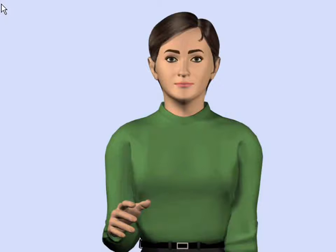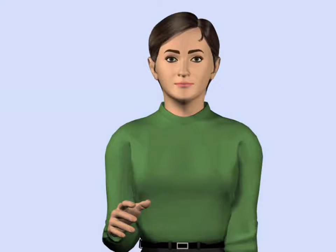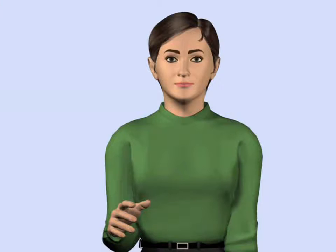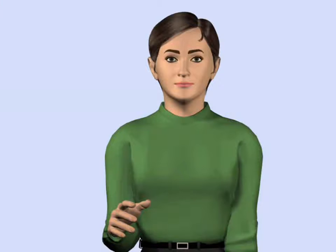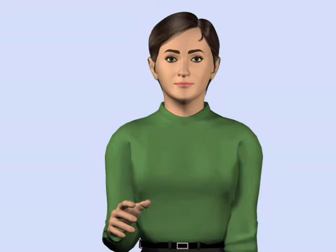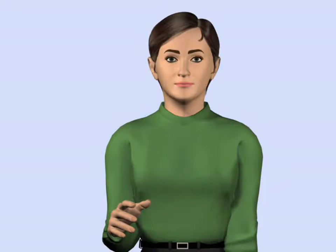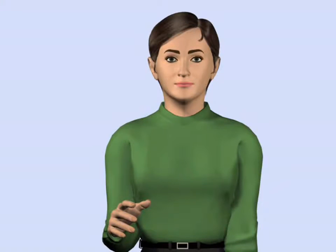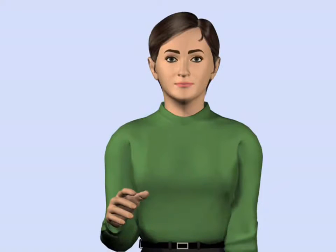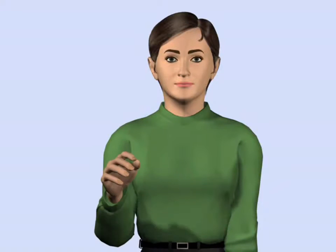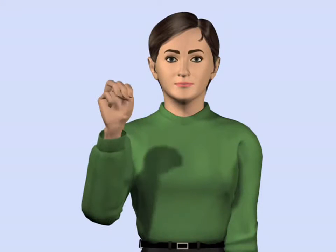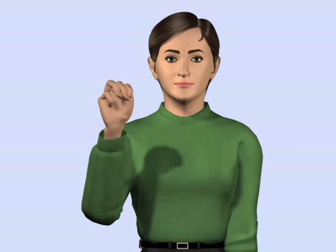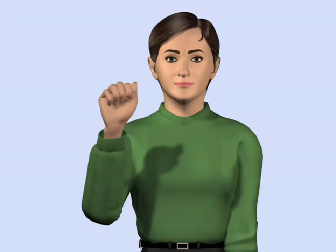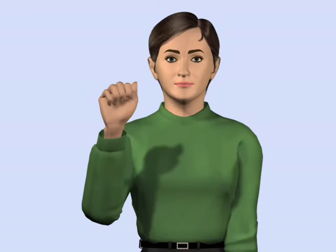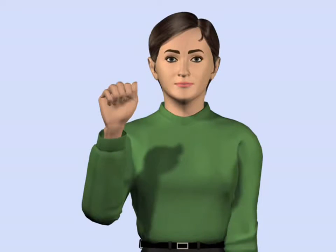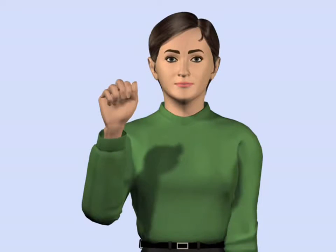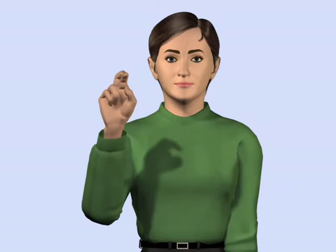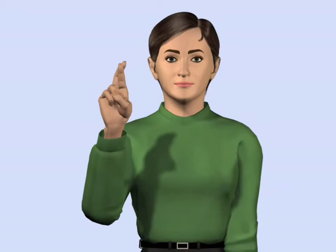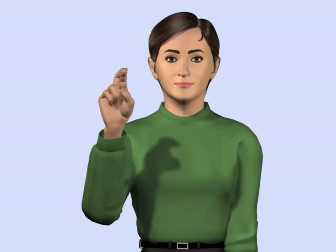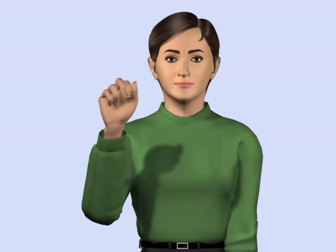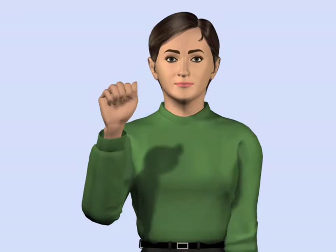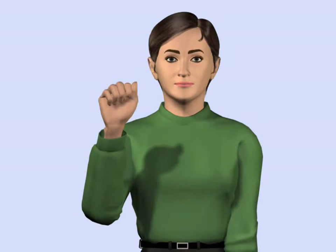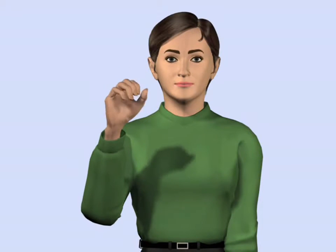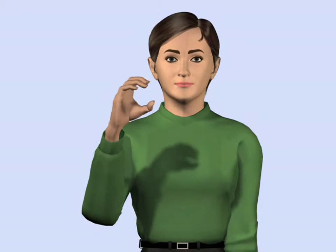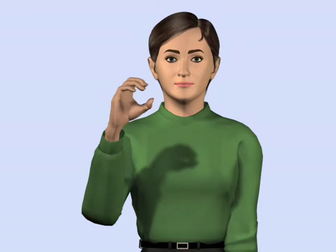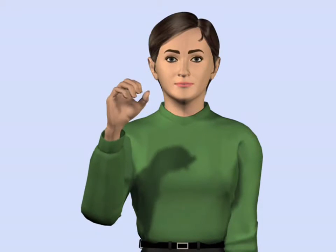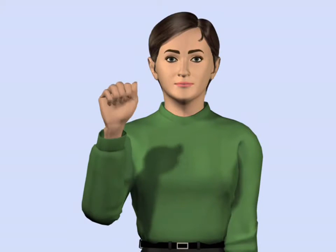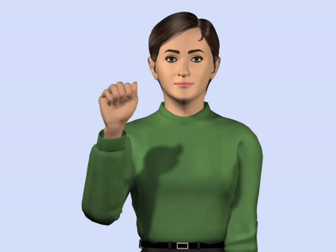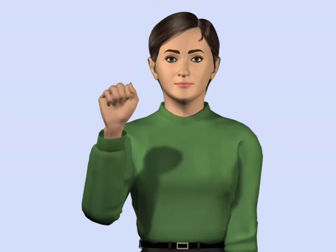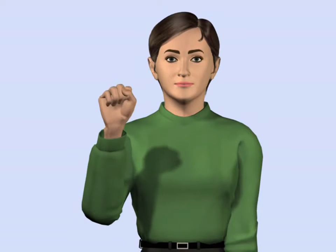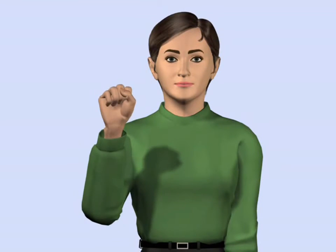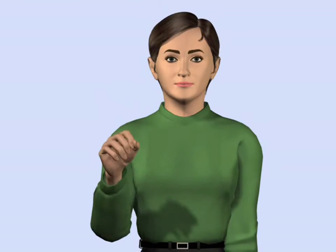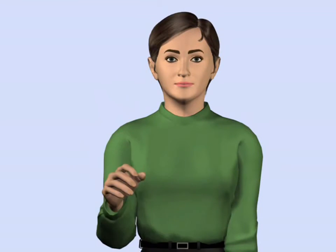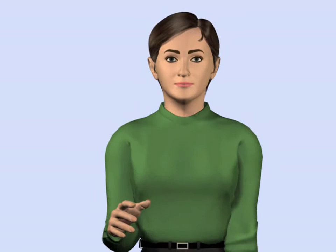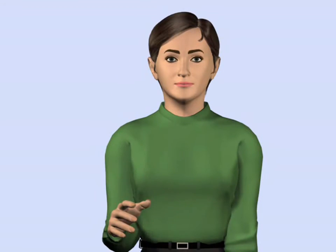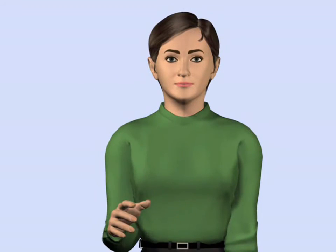maracas